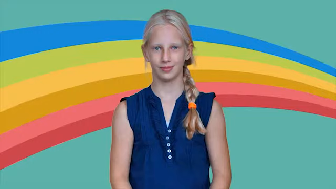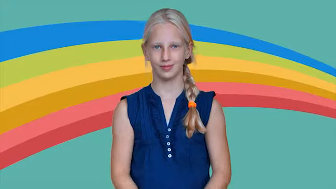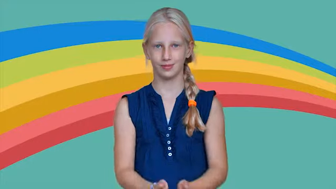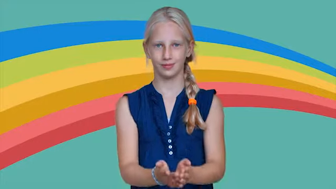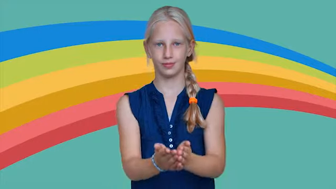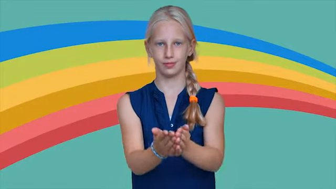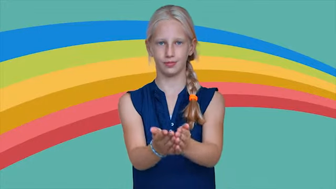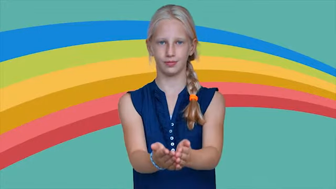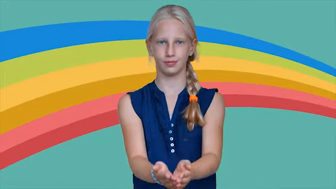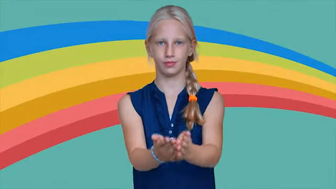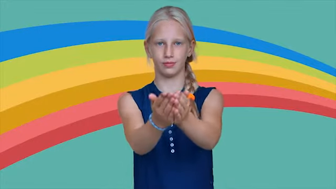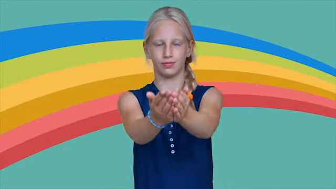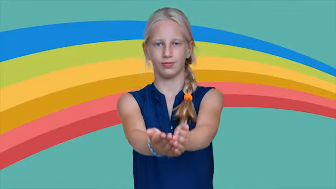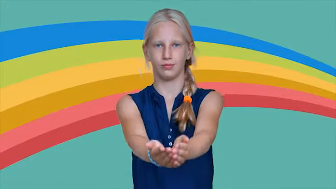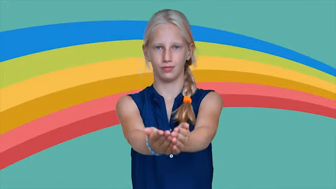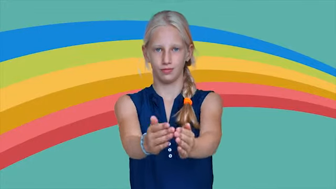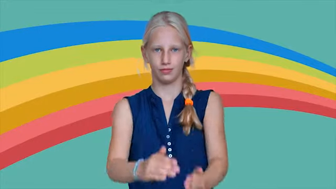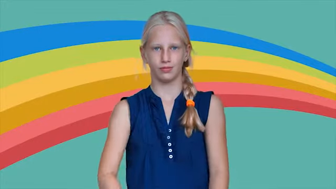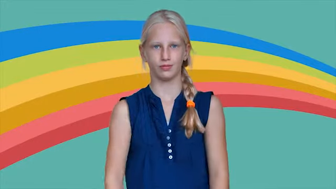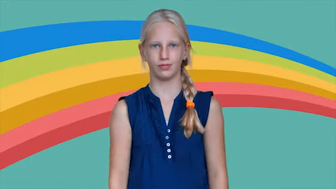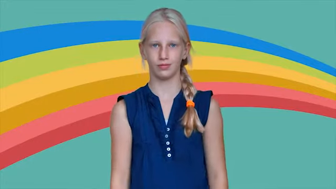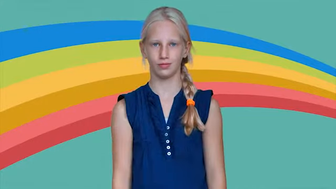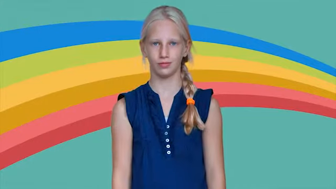Boat